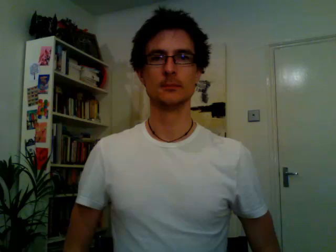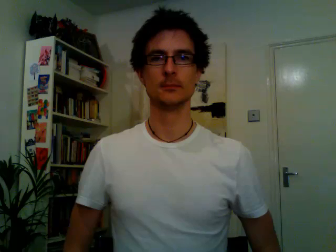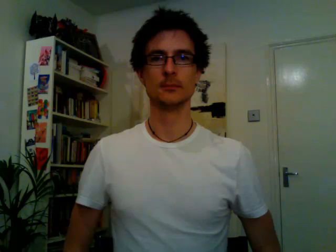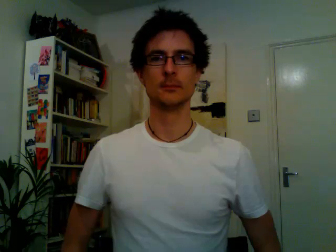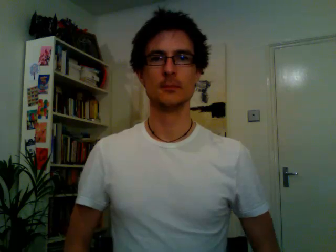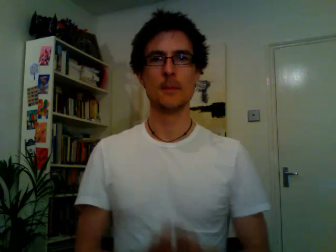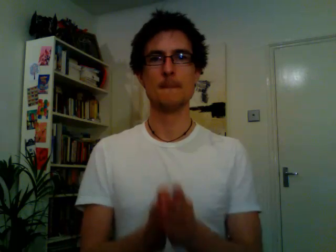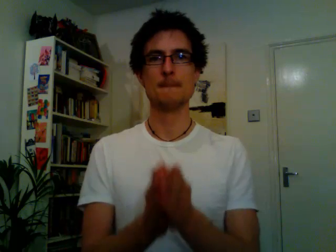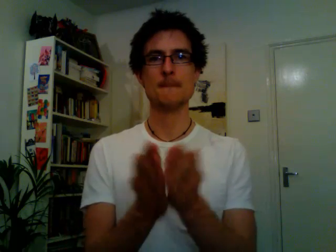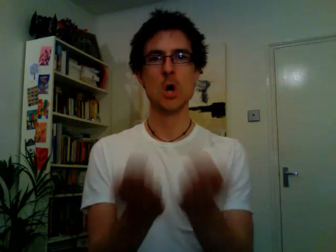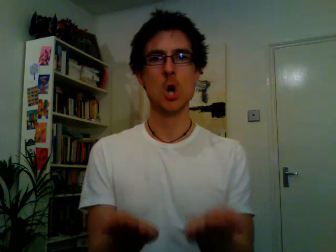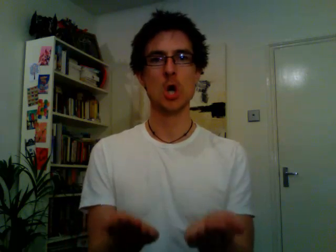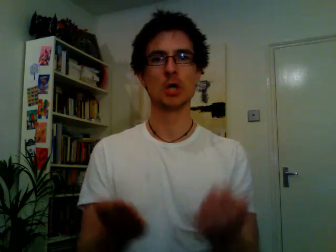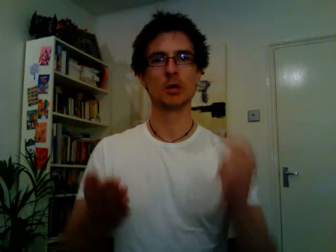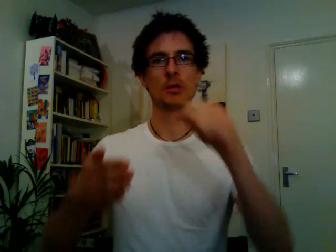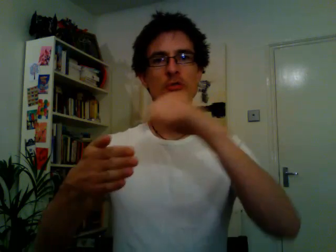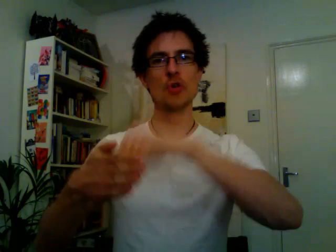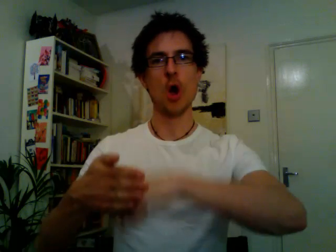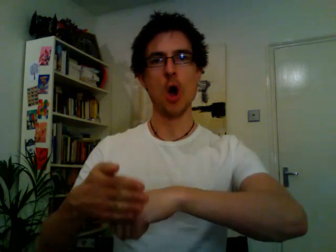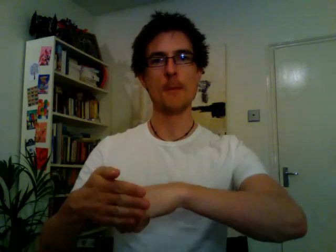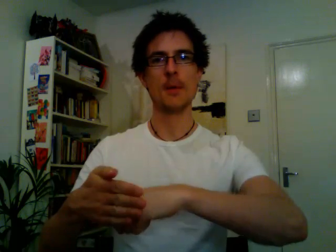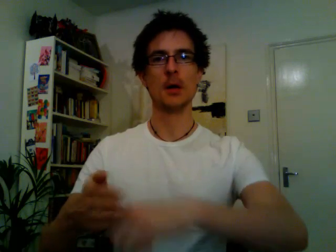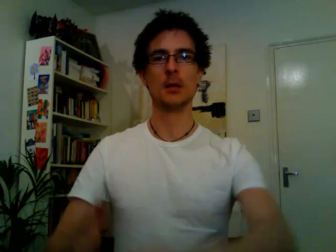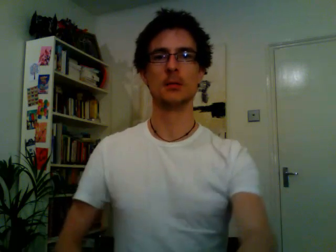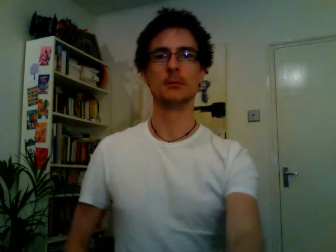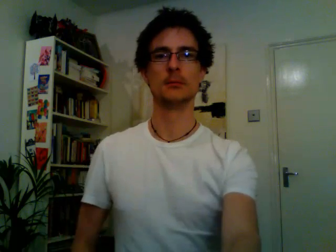book shop